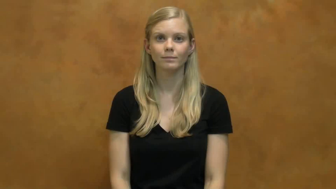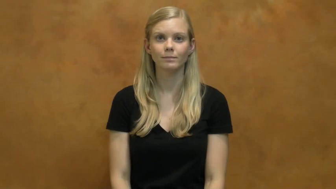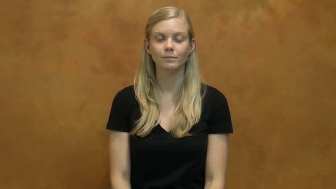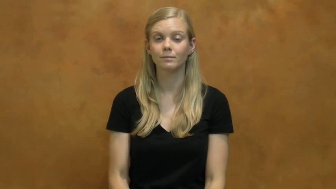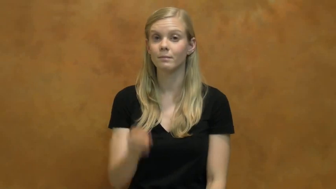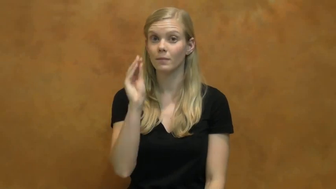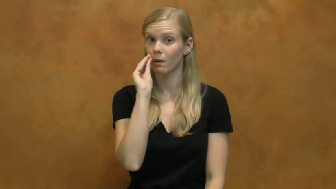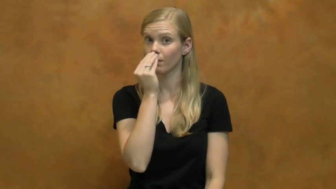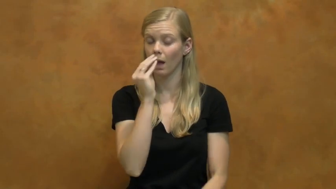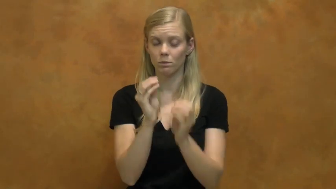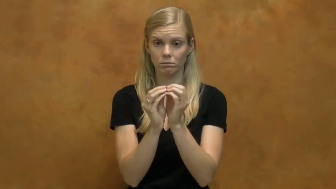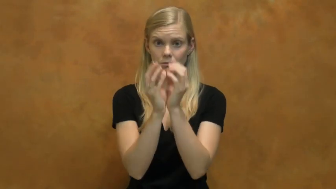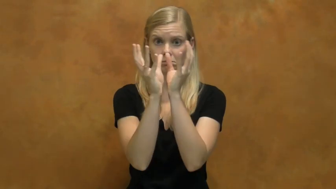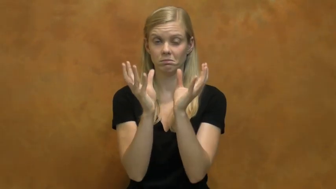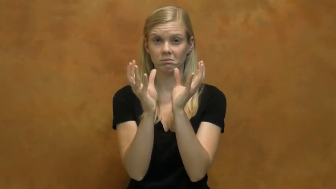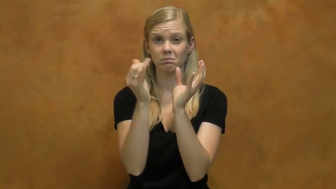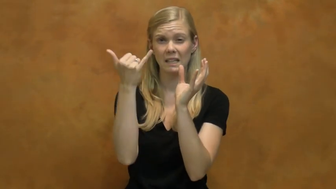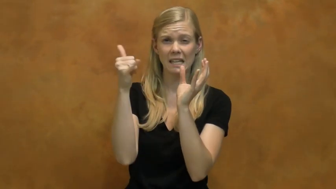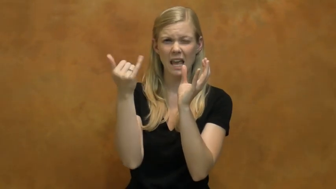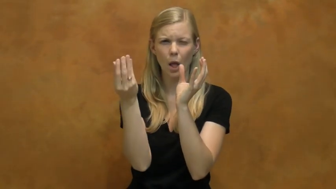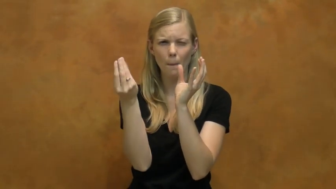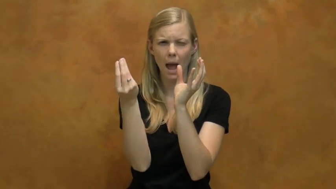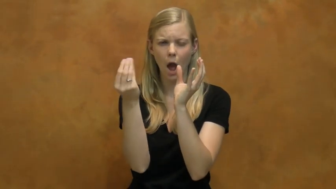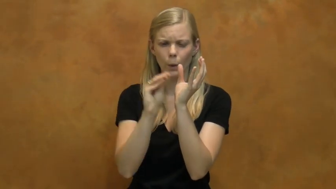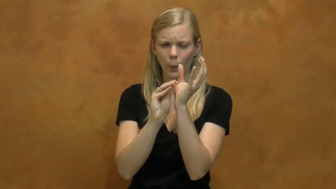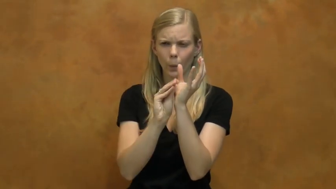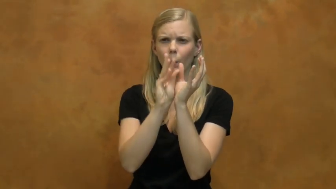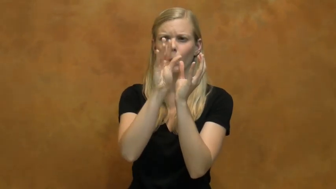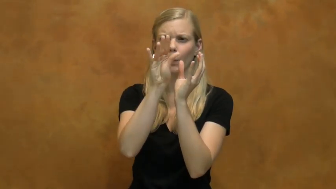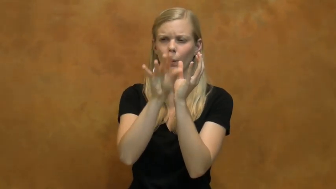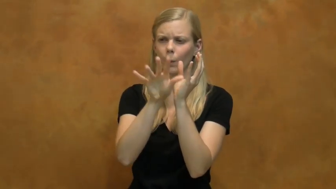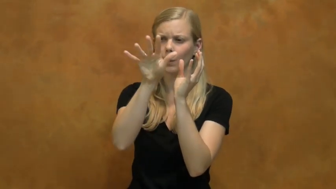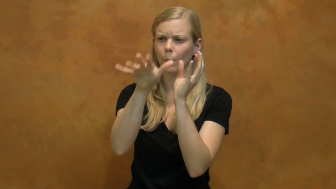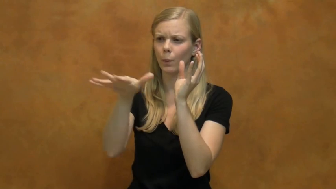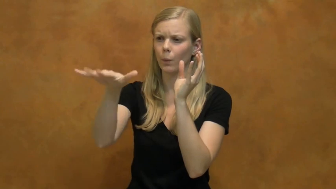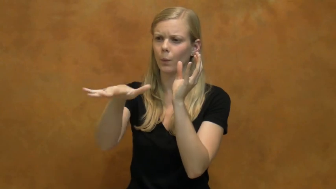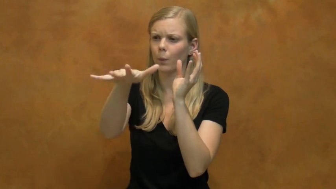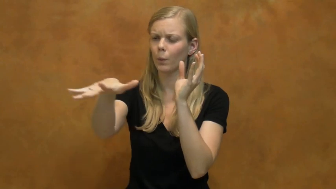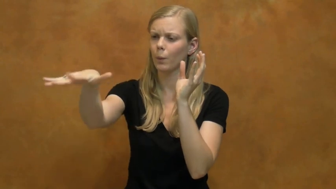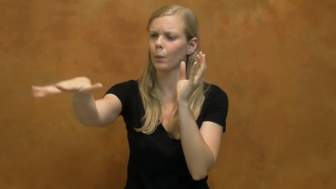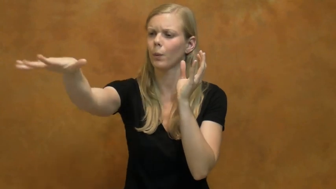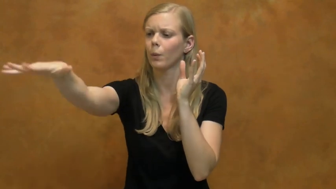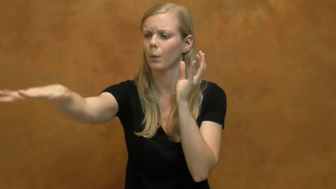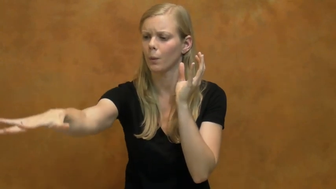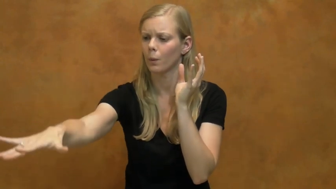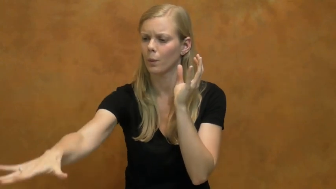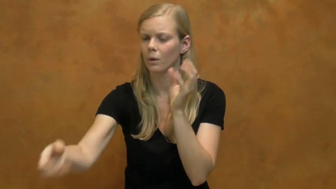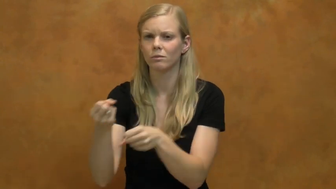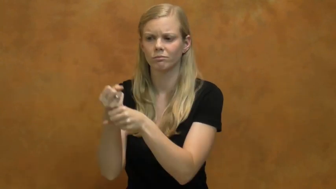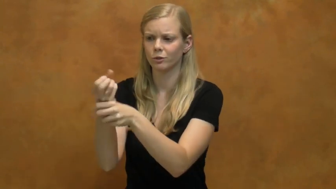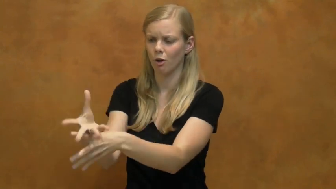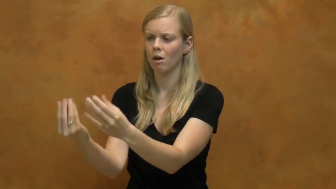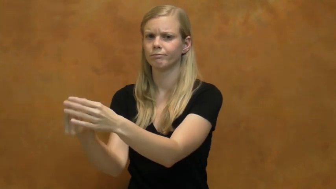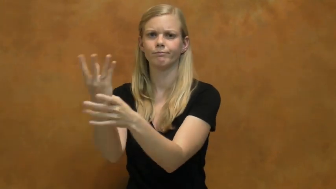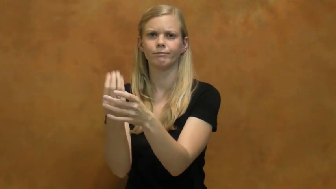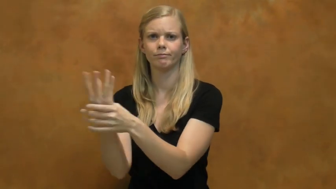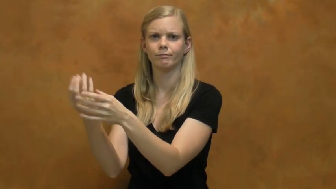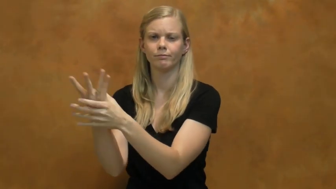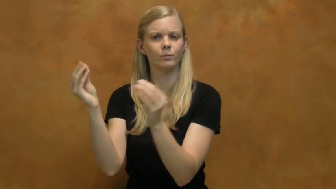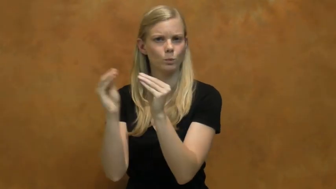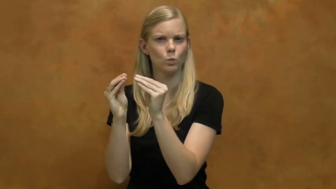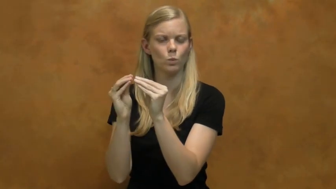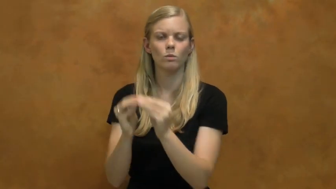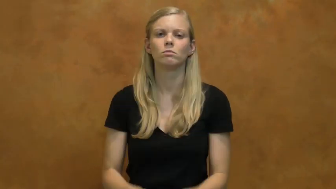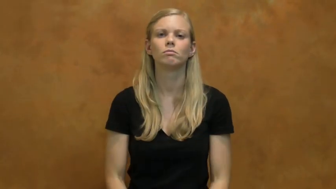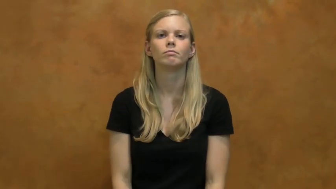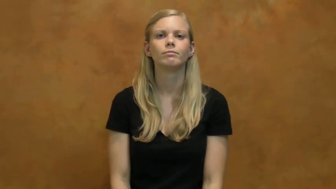pollen